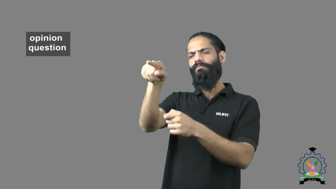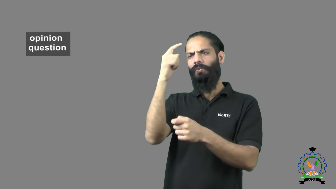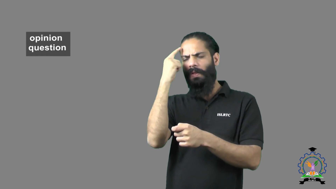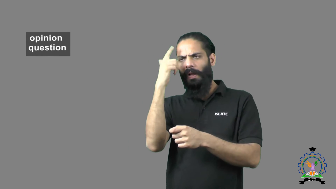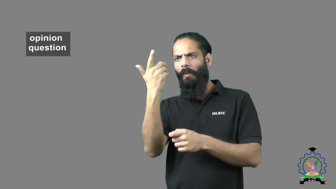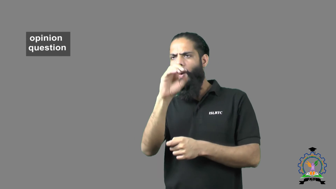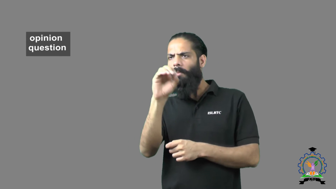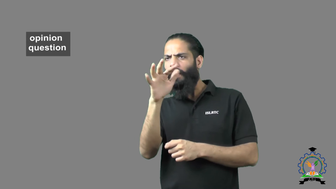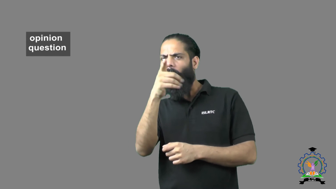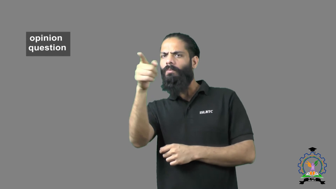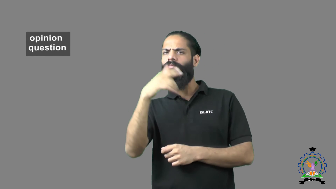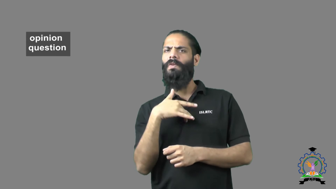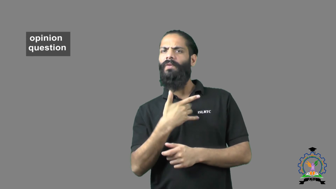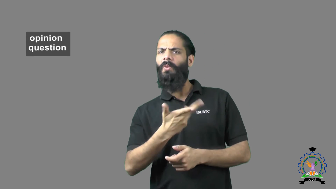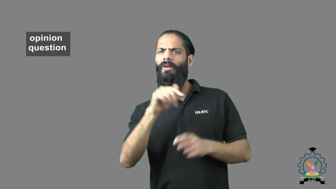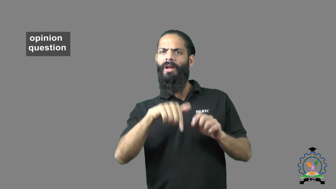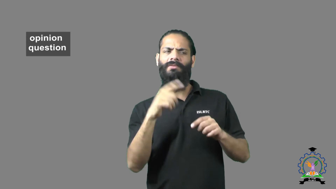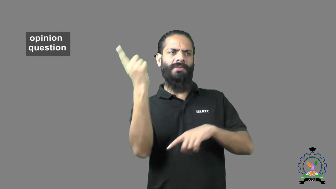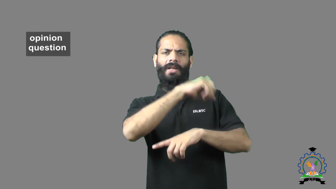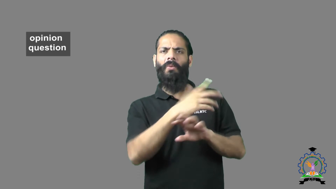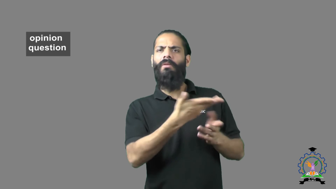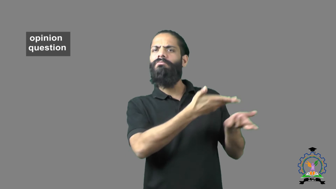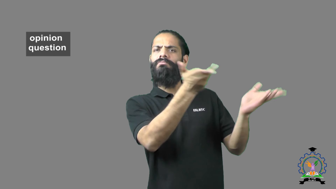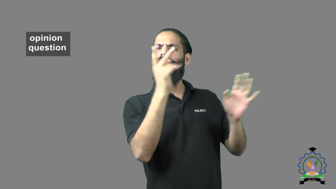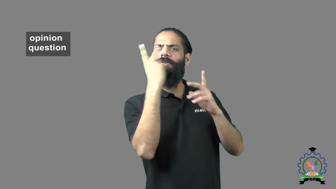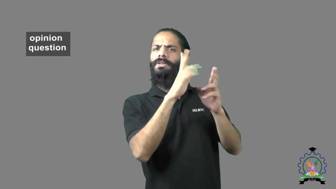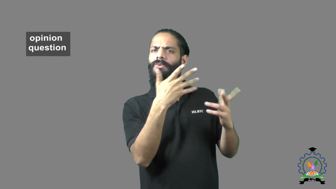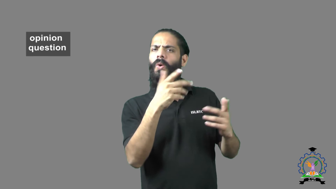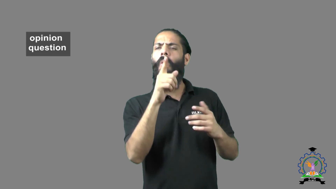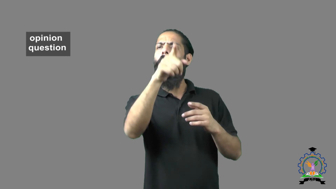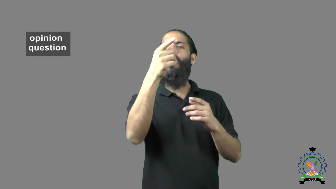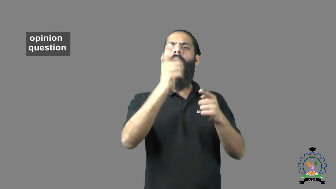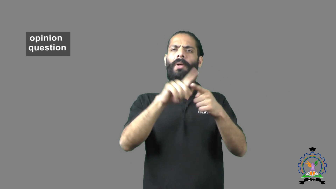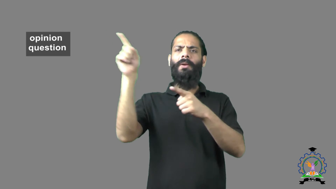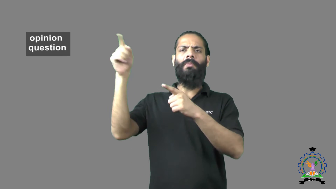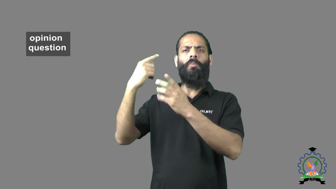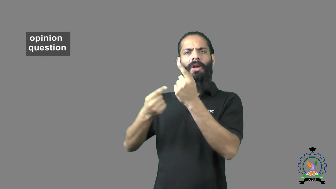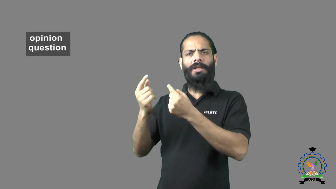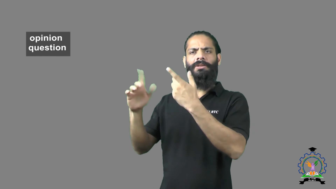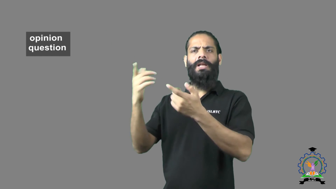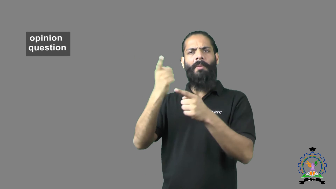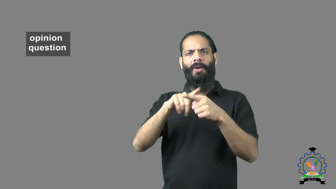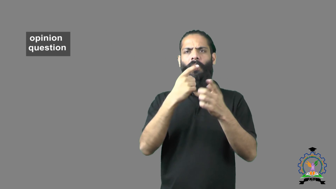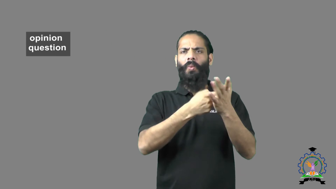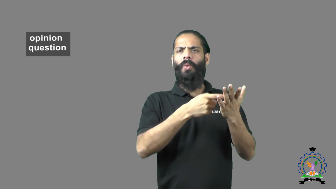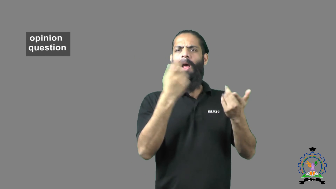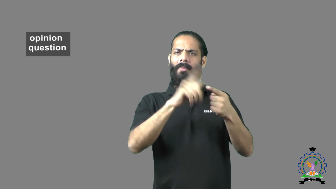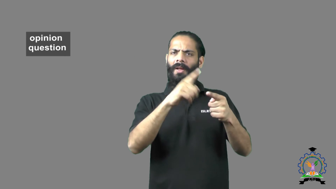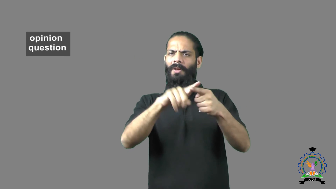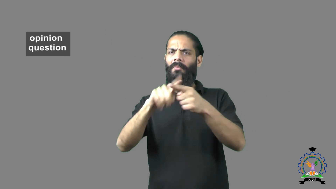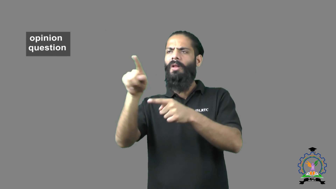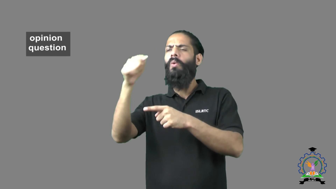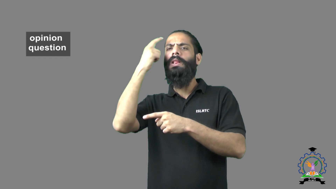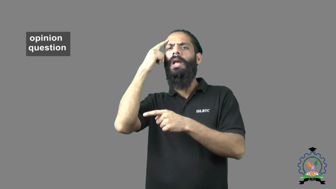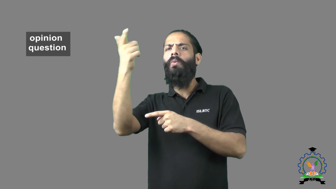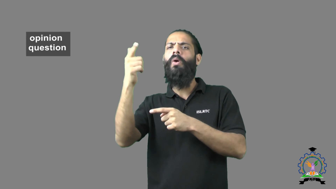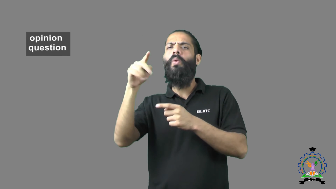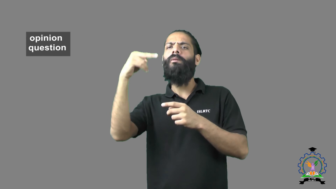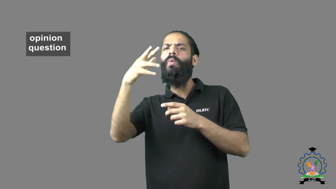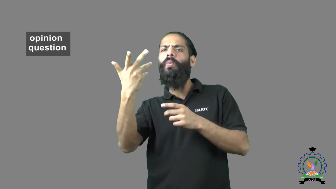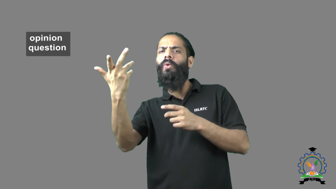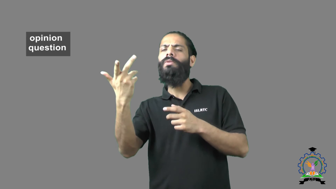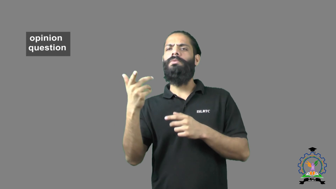opinion question